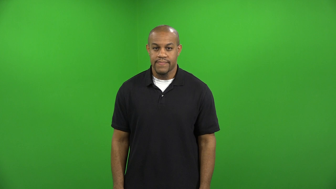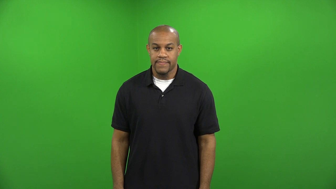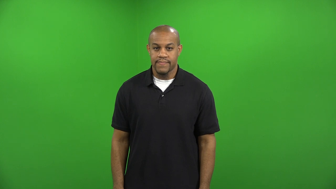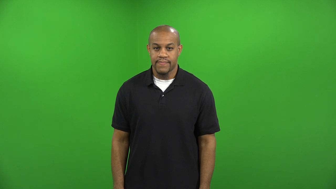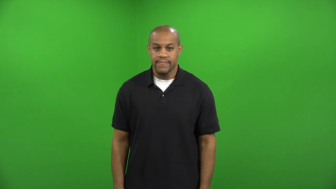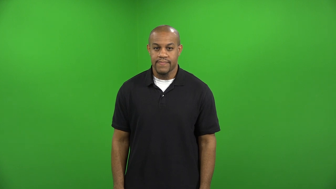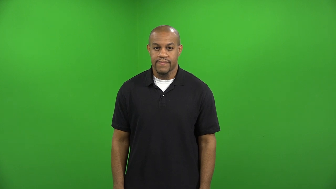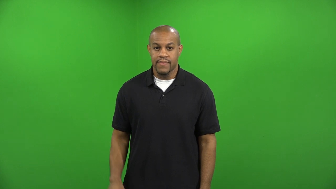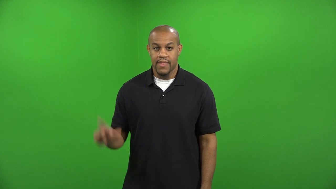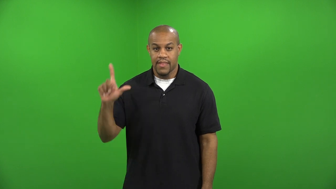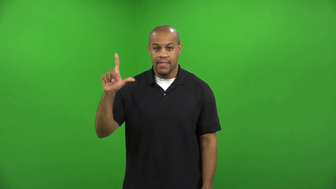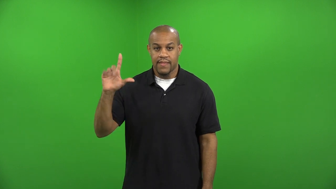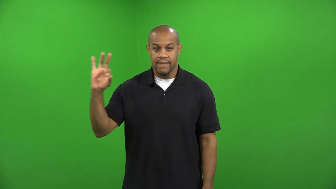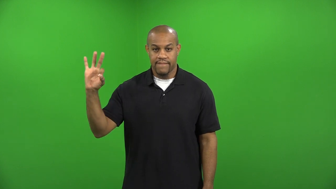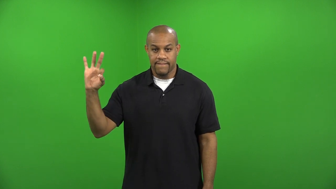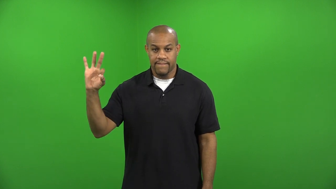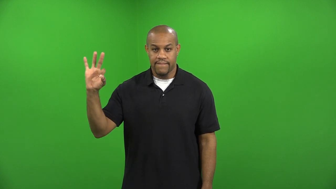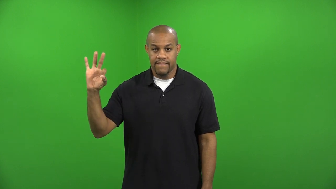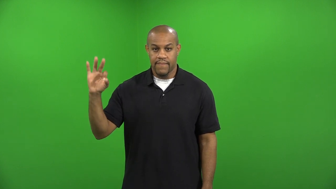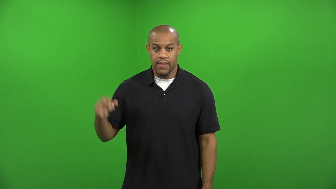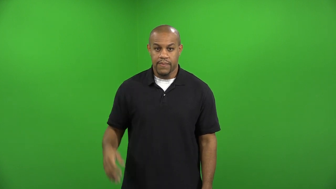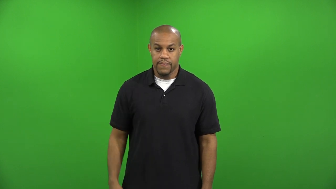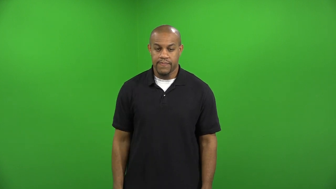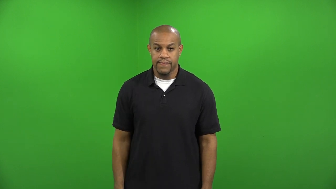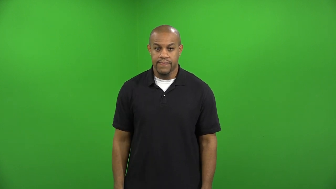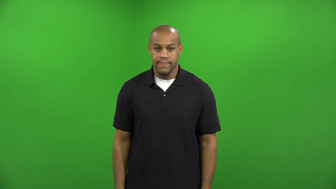Left field